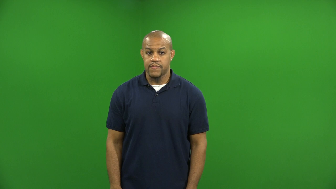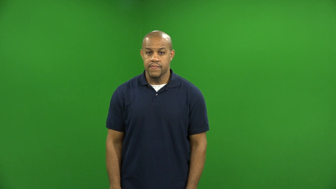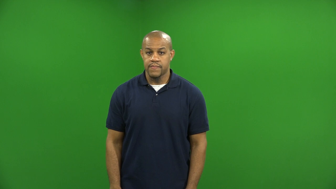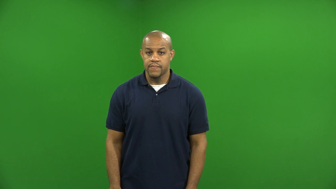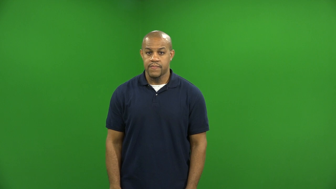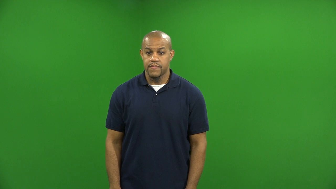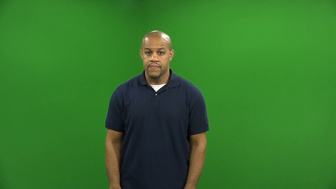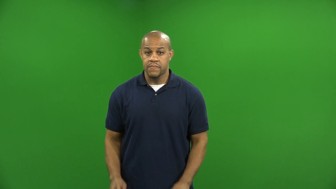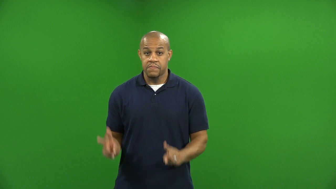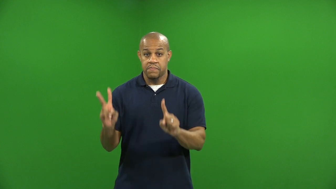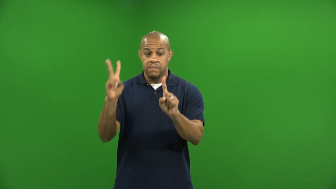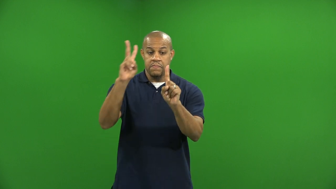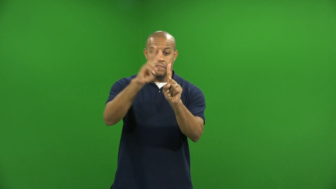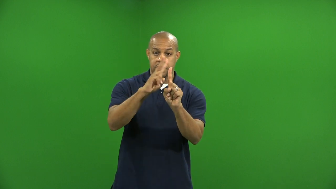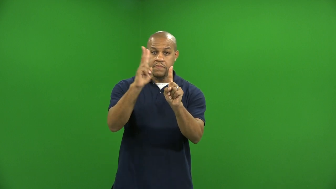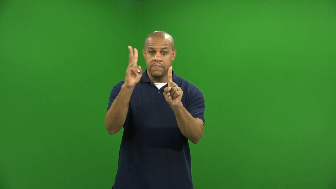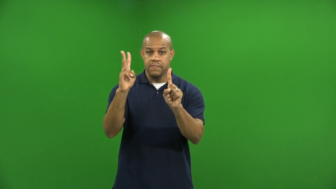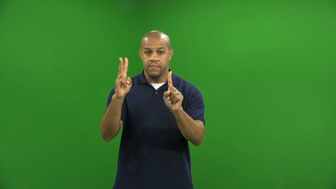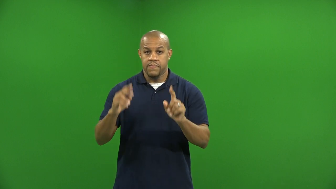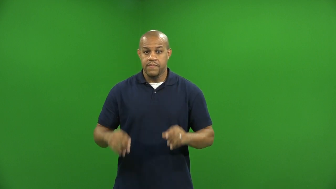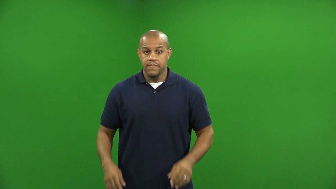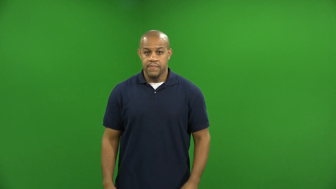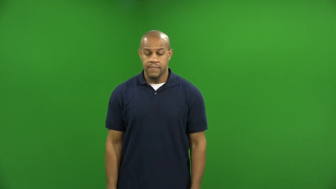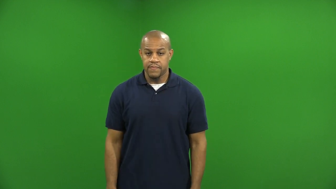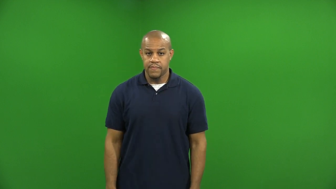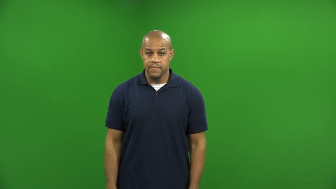Two on one block